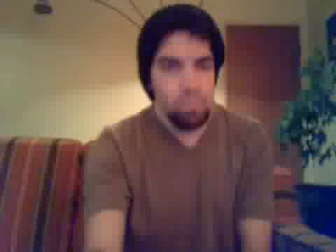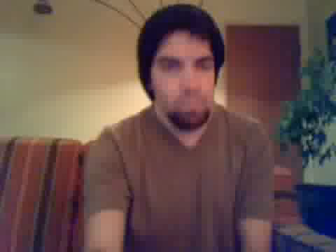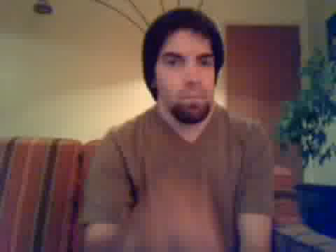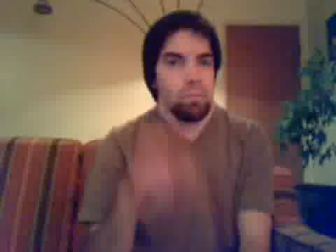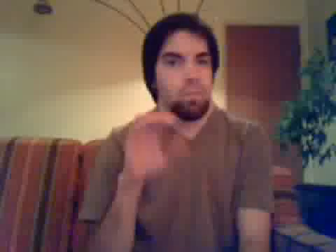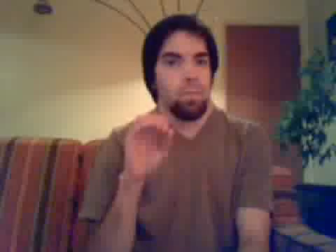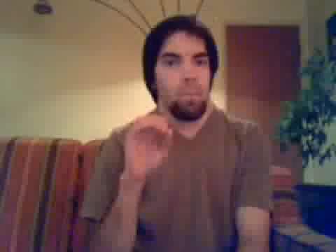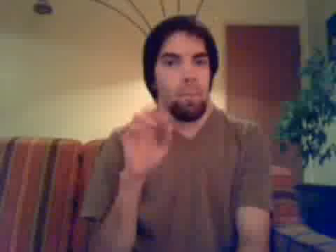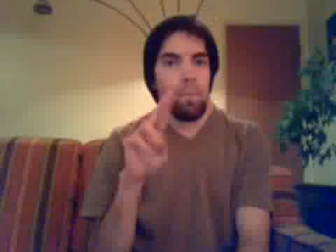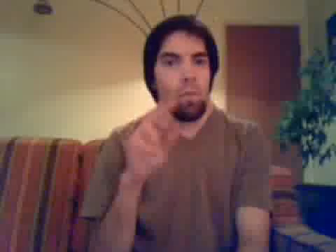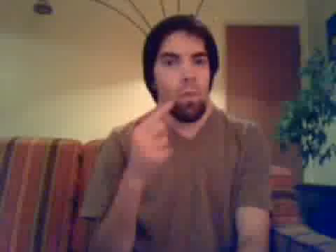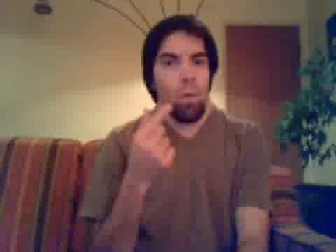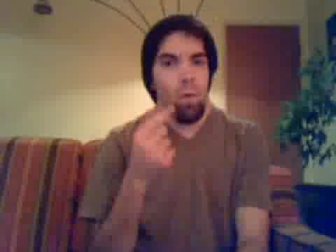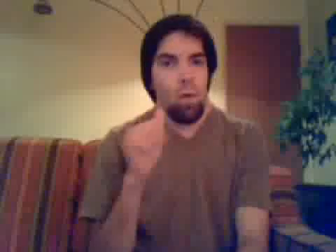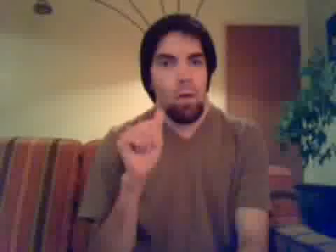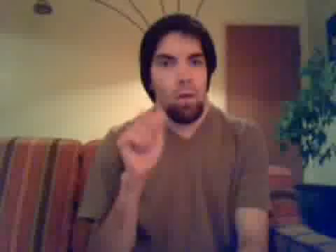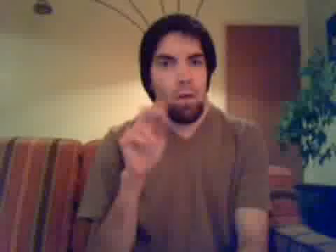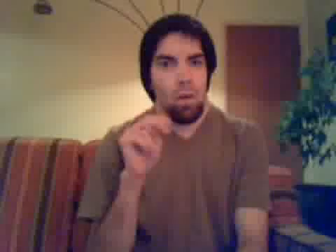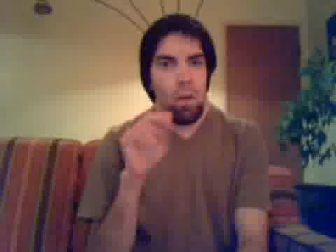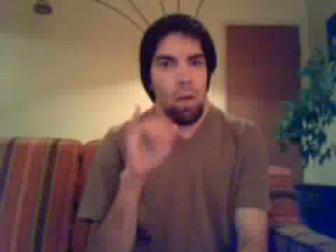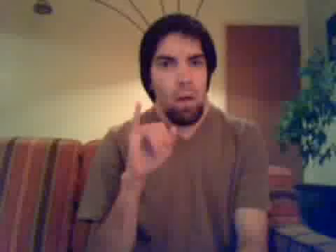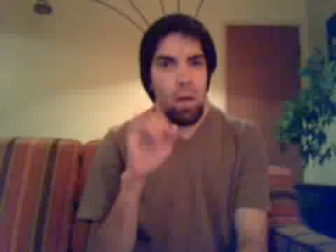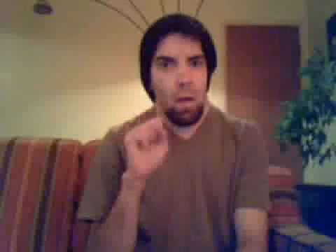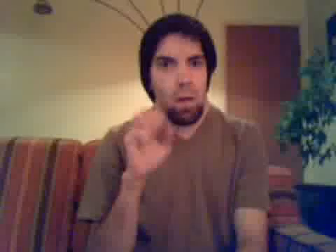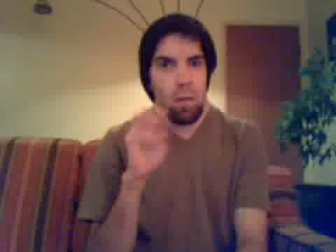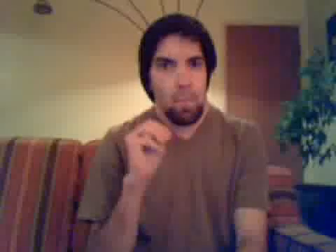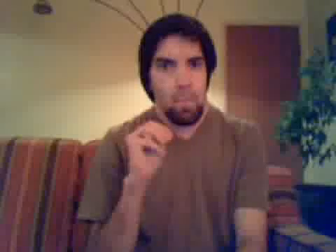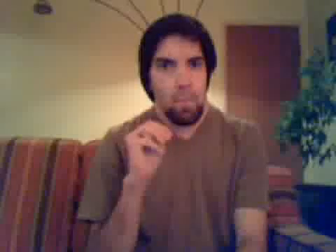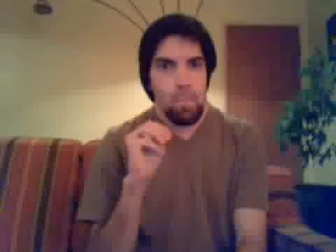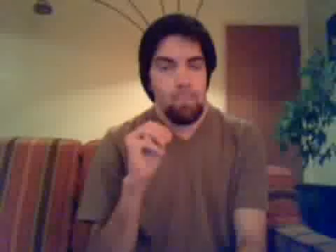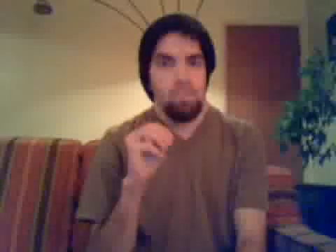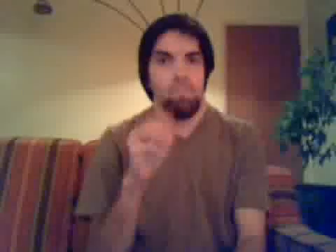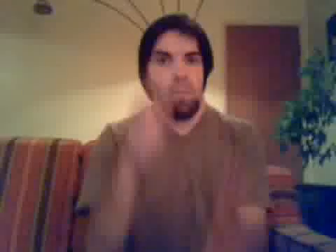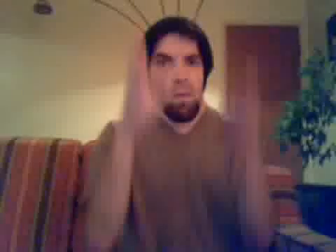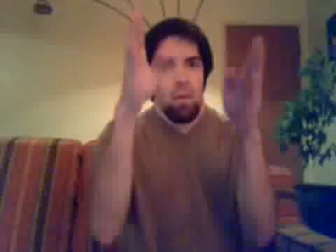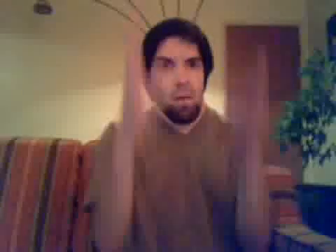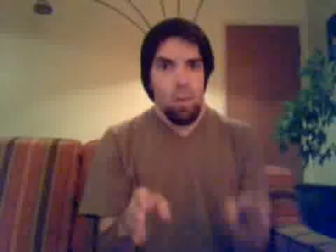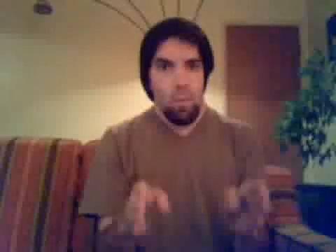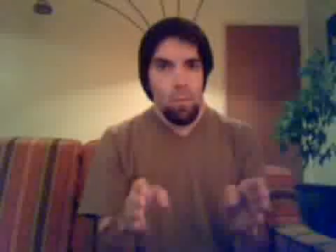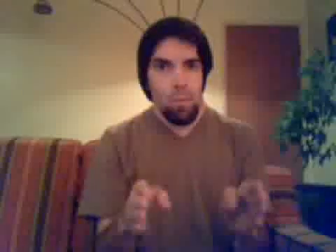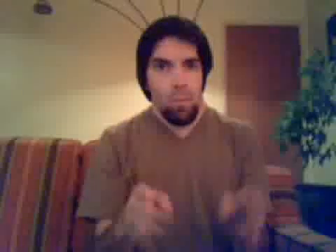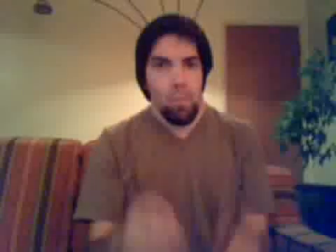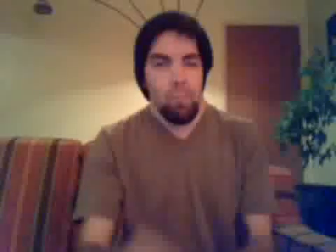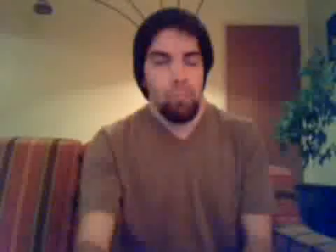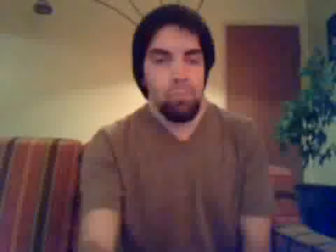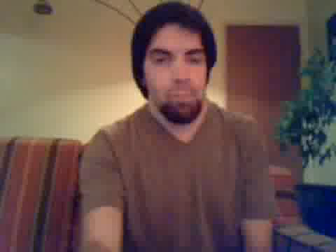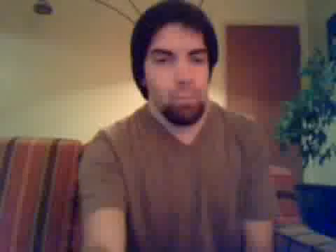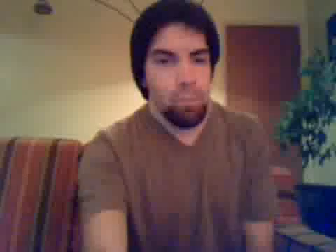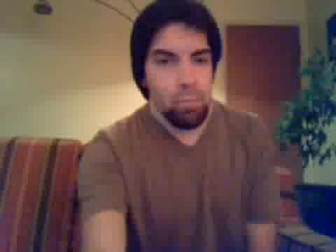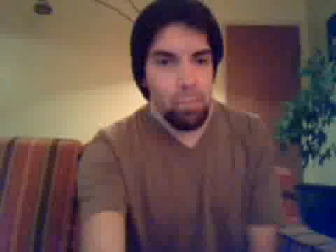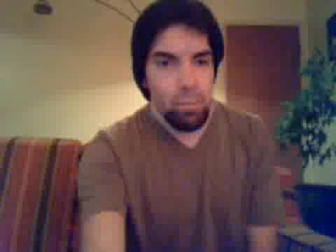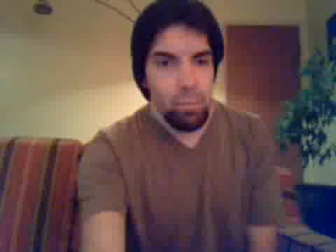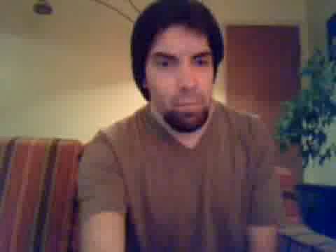Organism